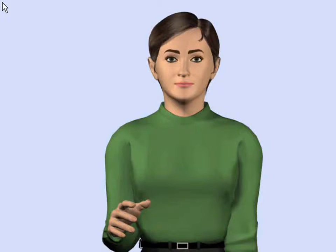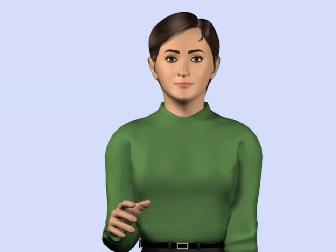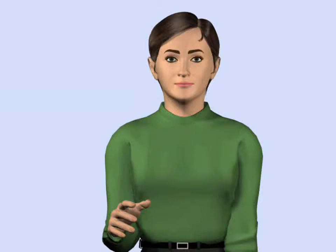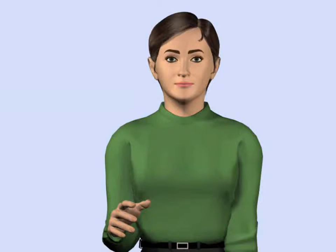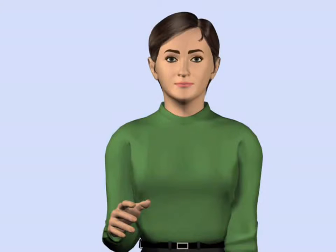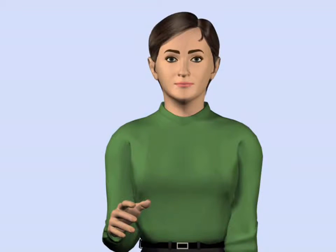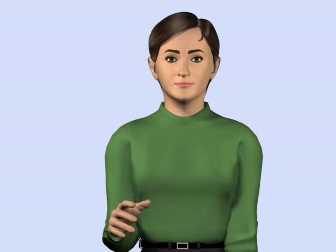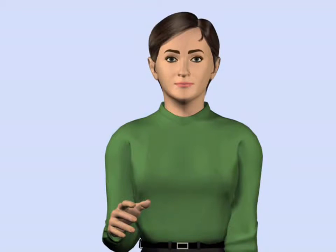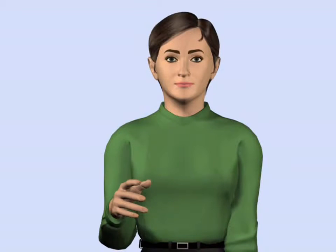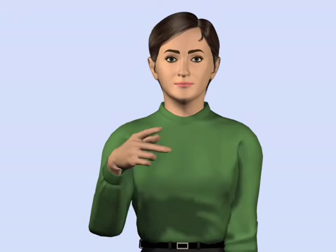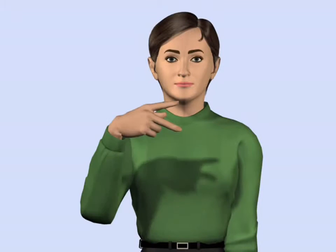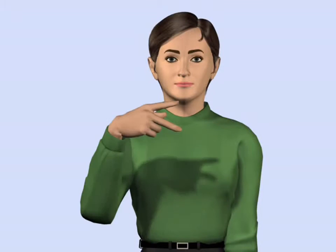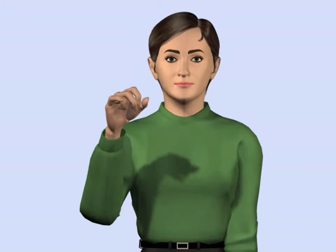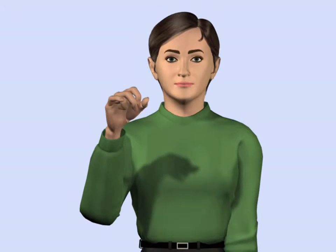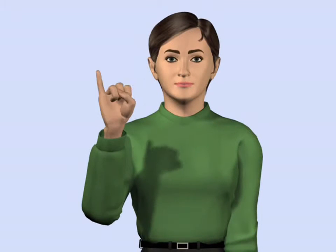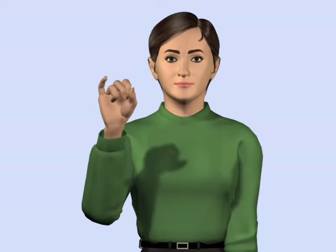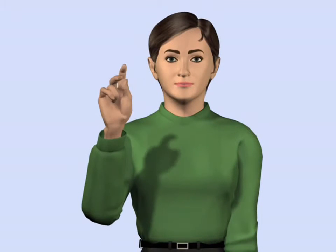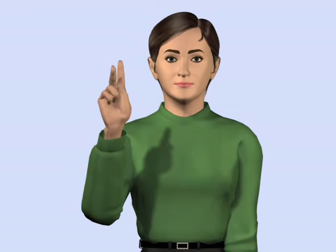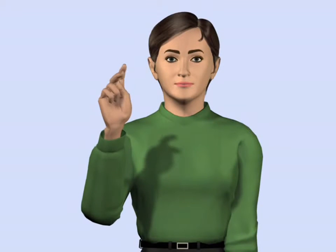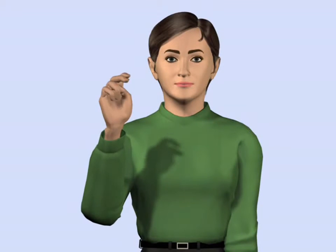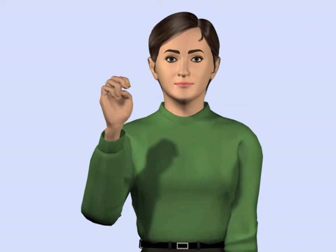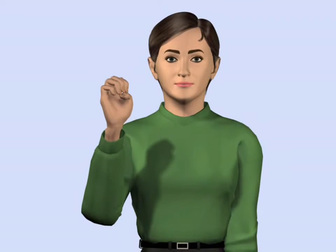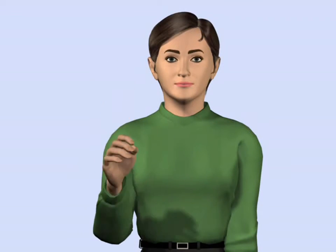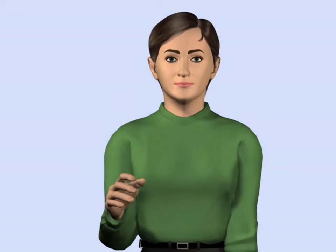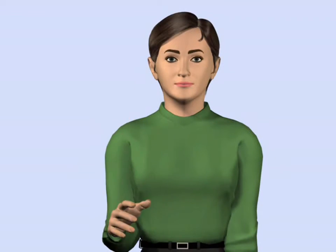pike-fish